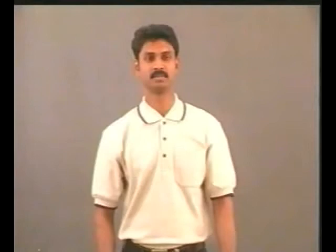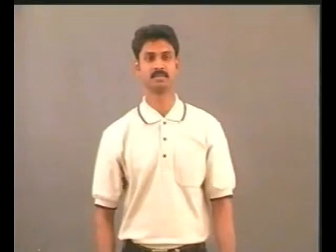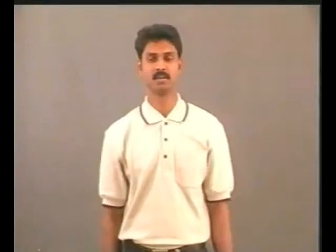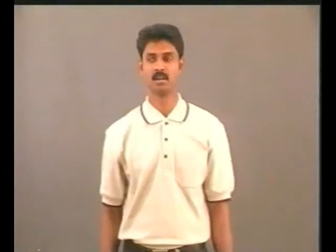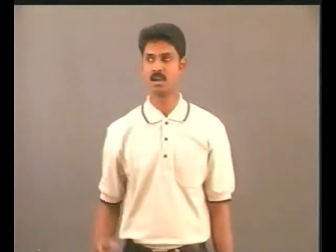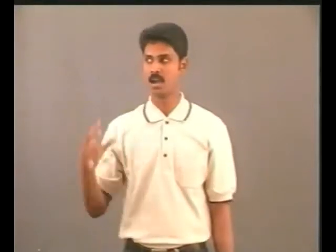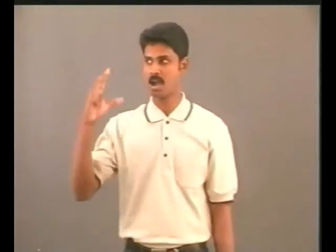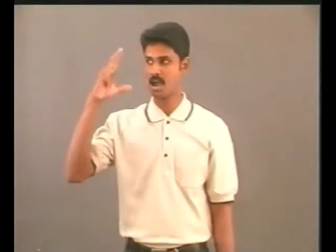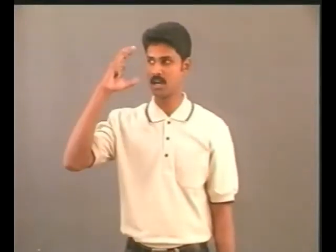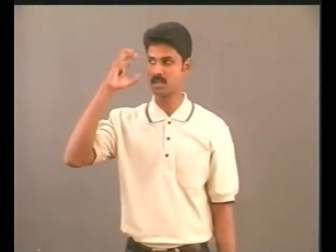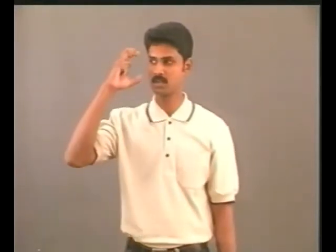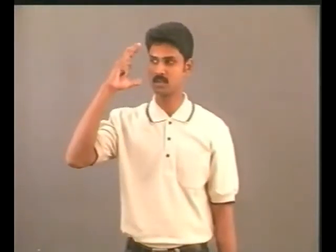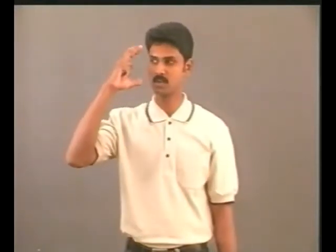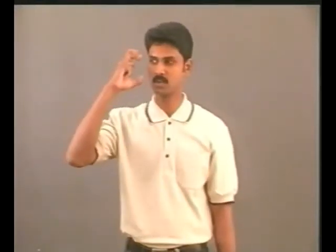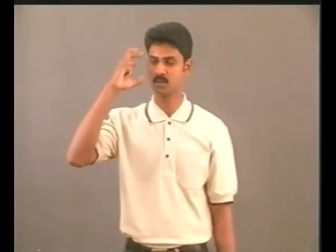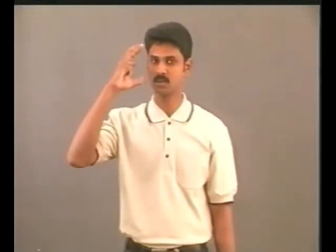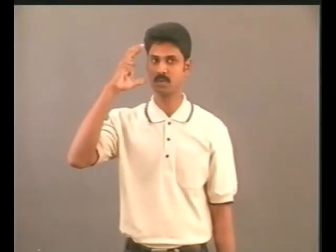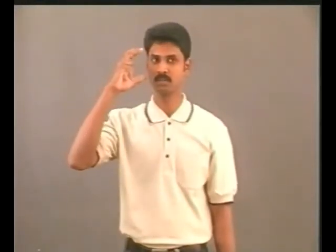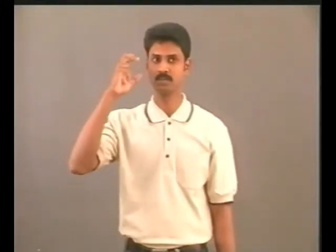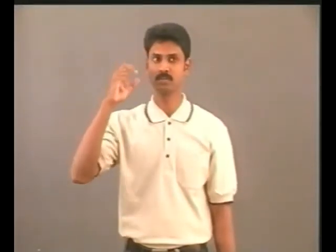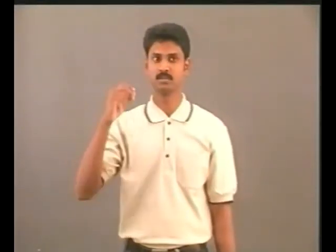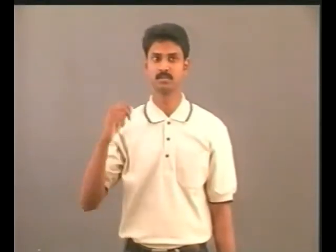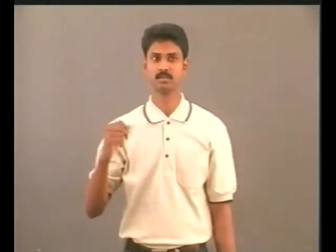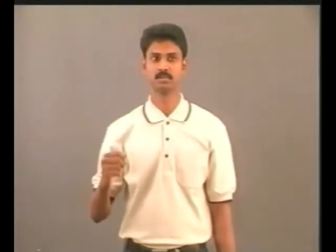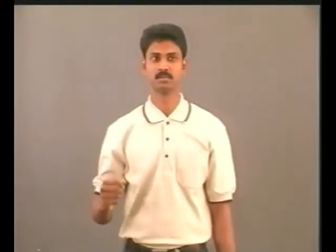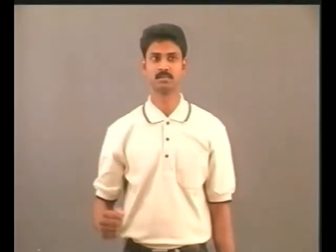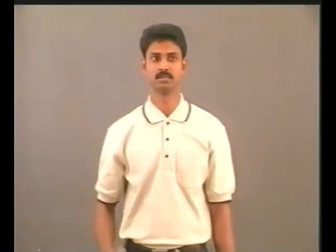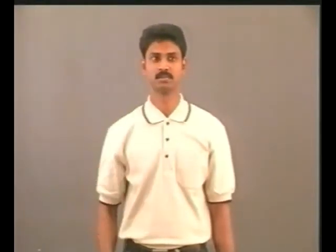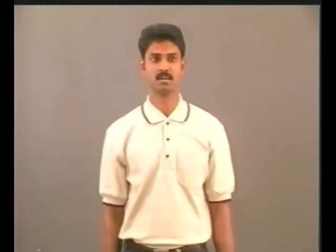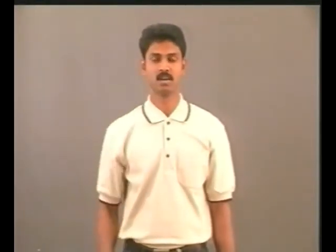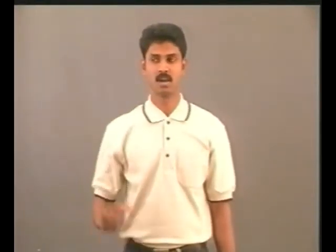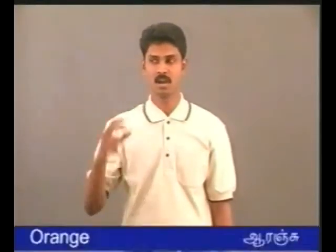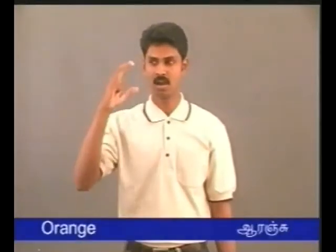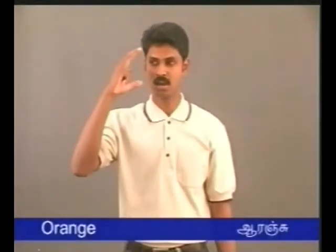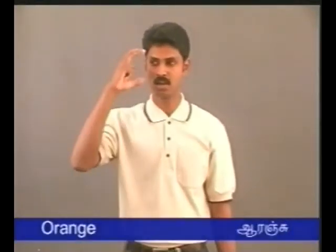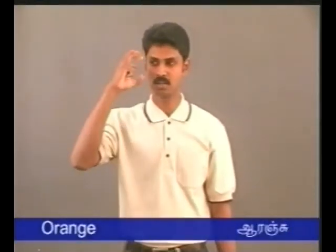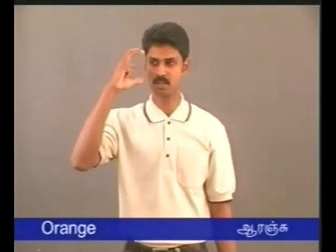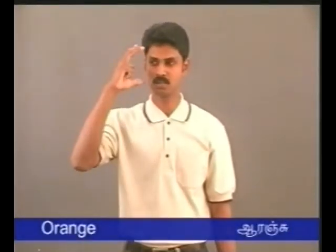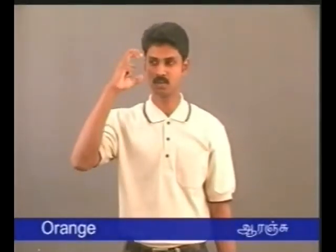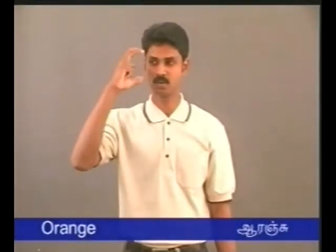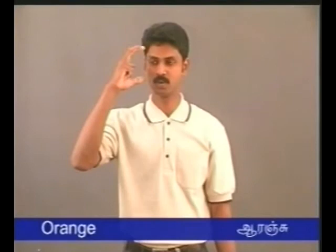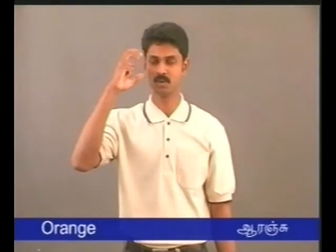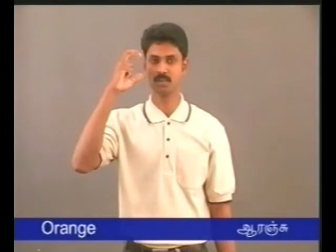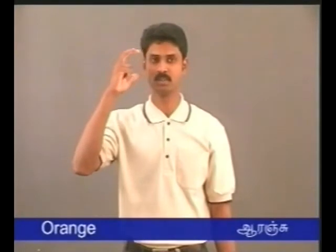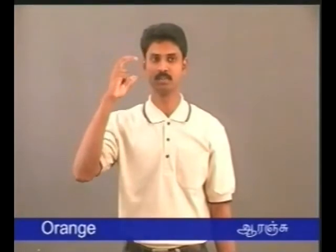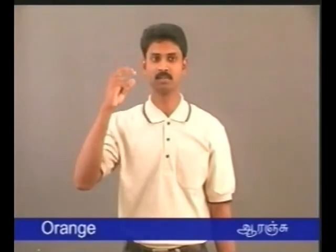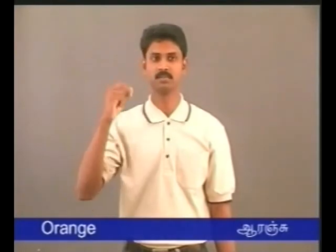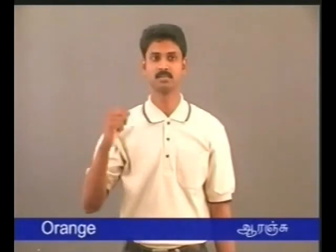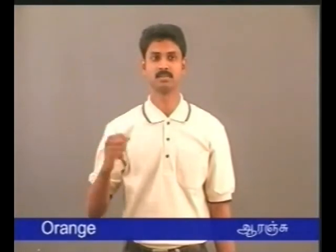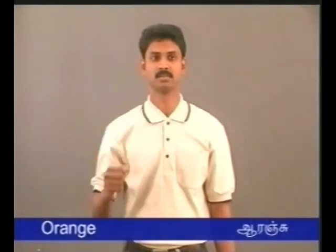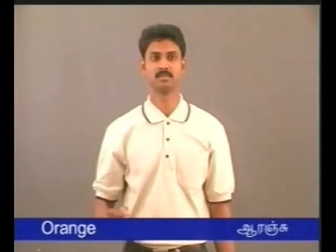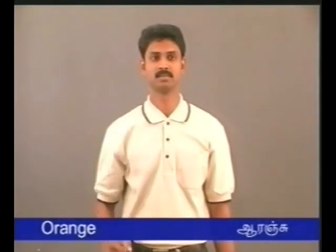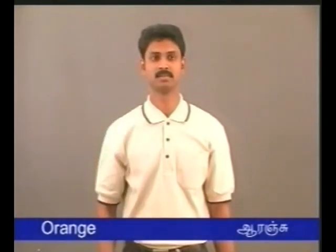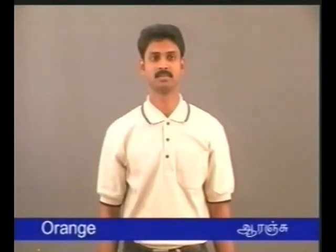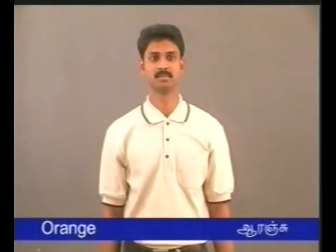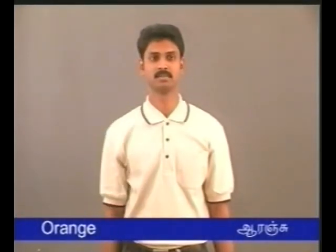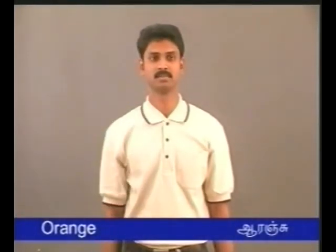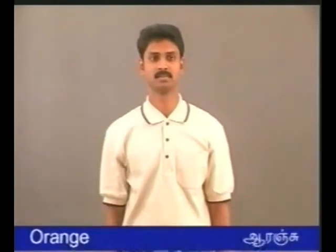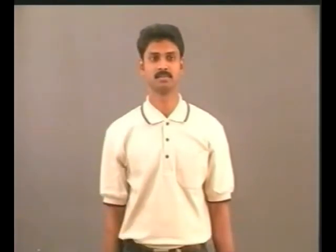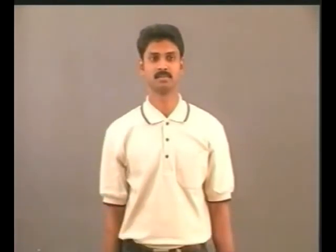orange